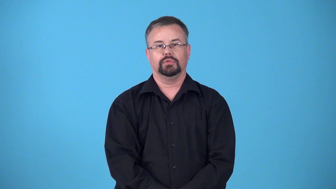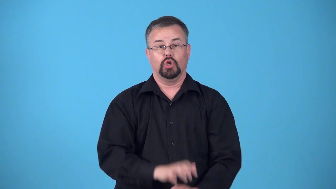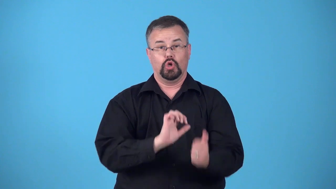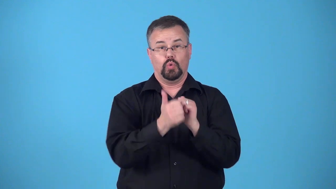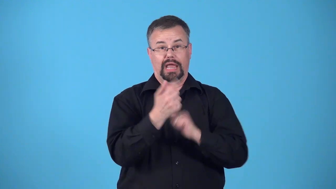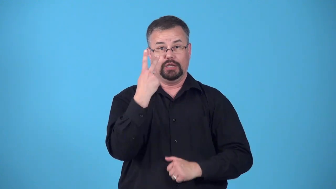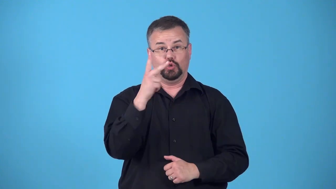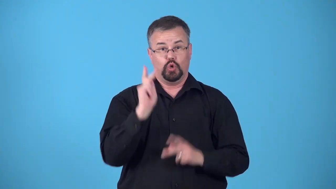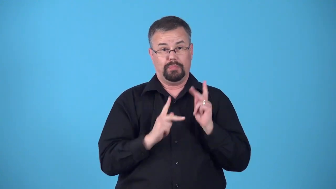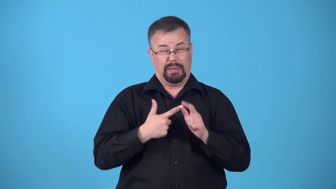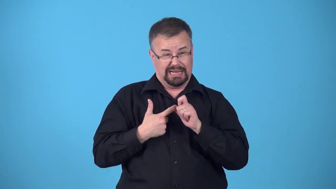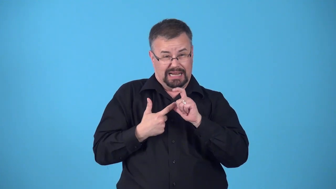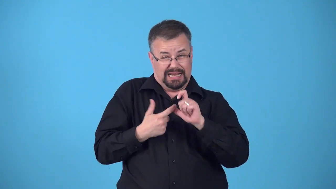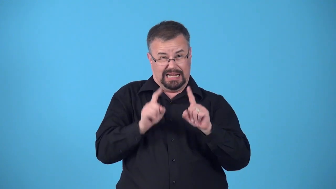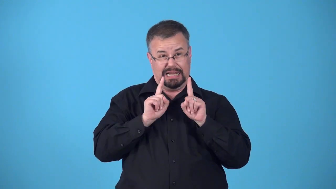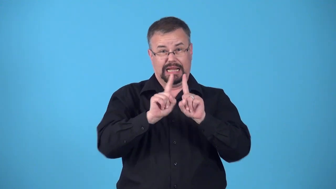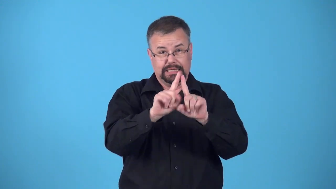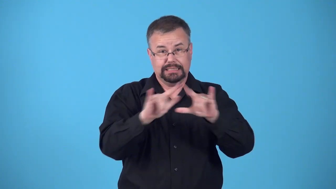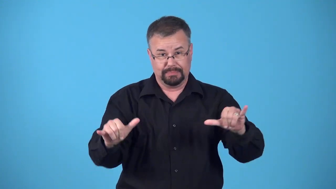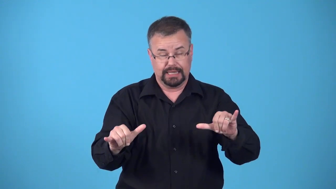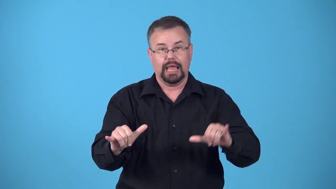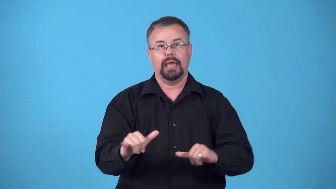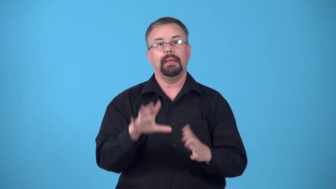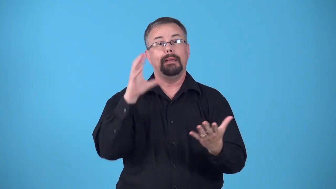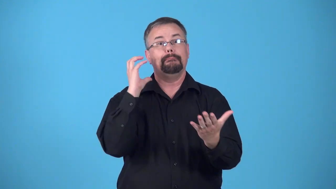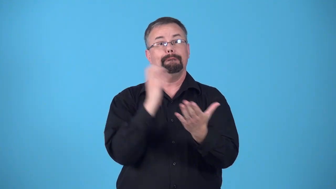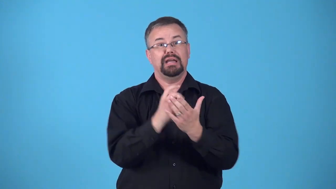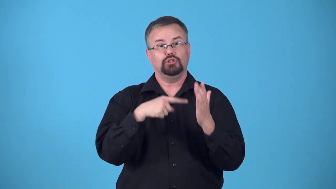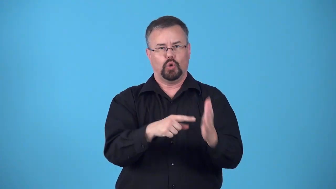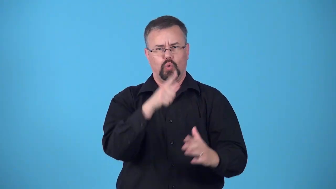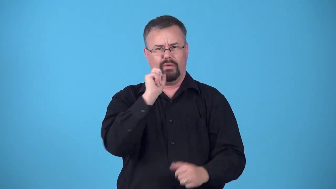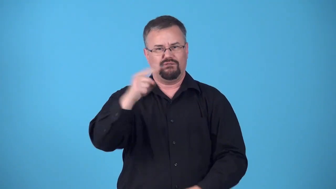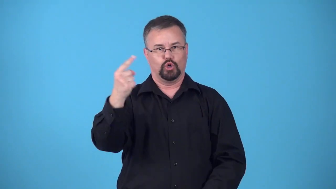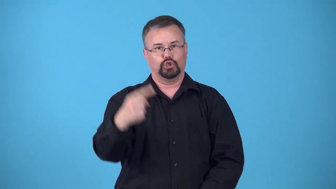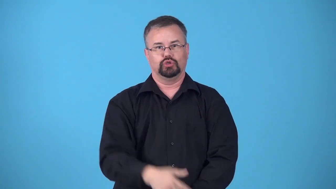photo finish